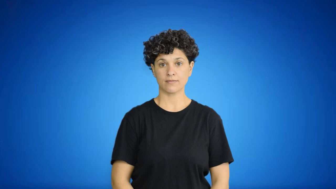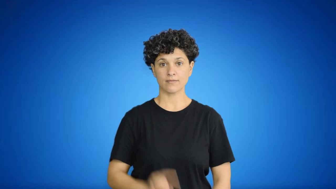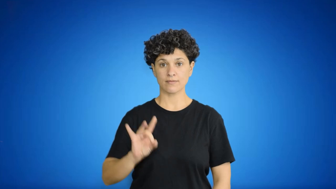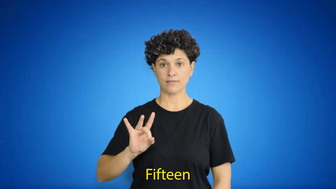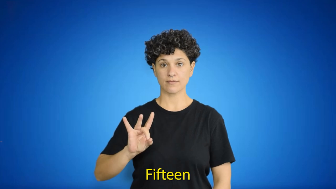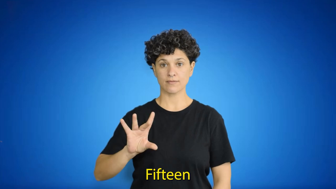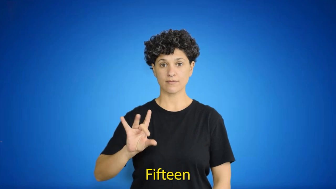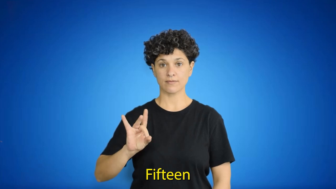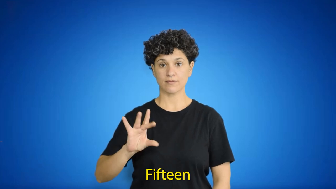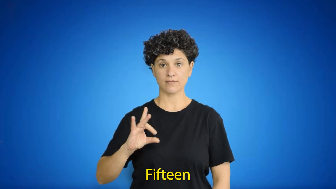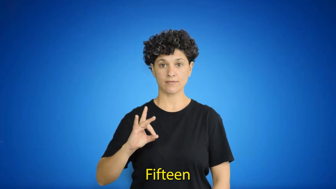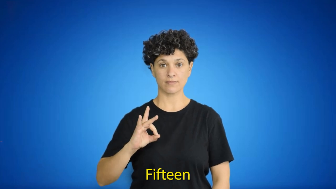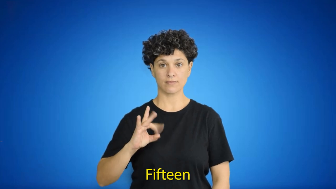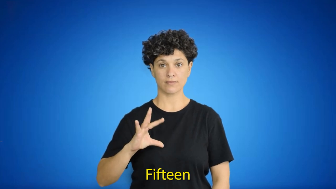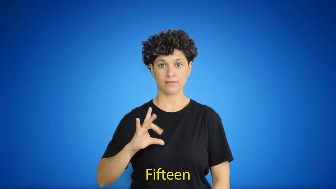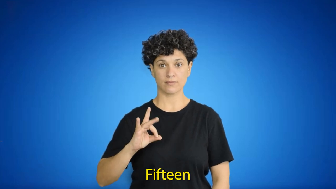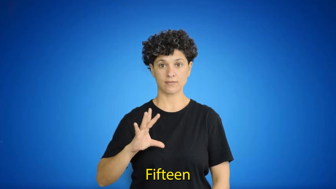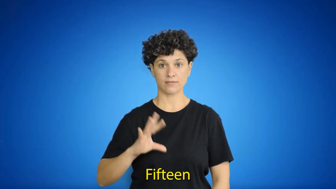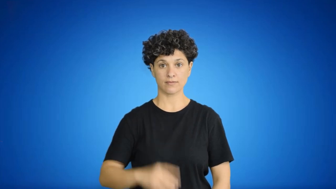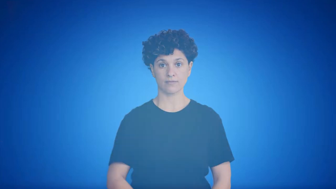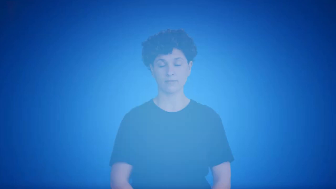Fifteen